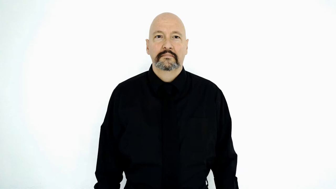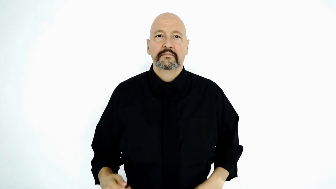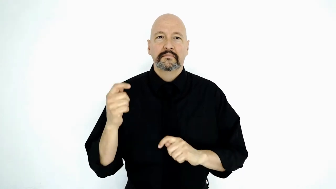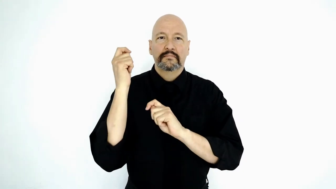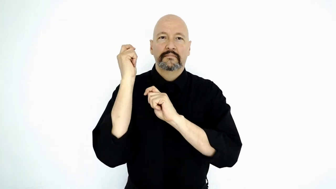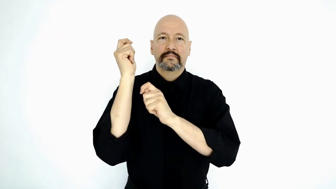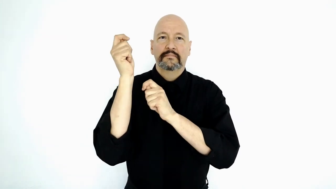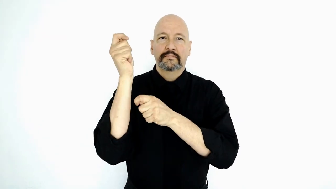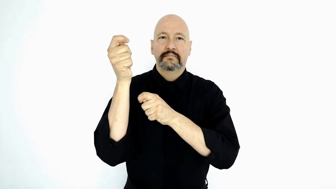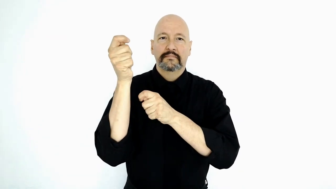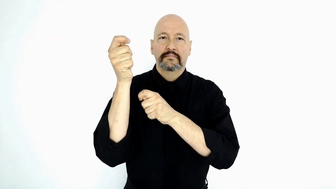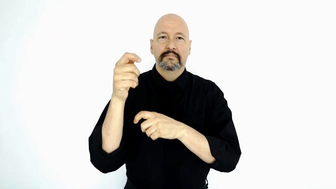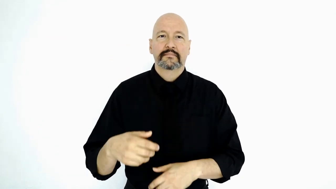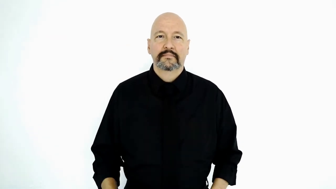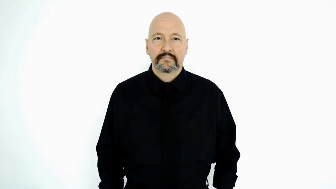fishing